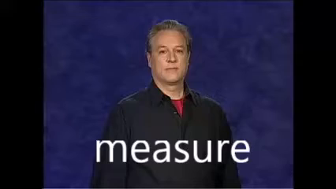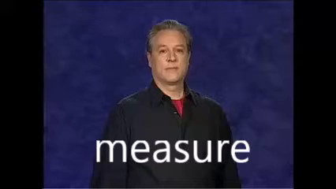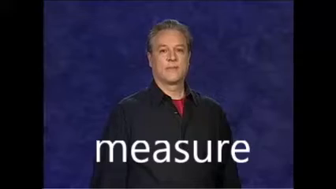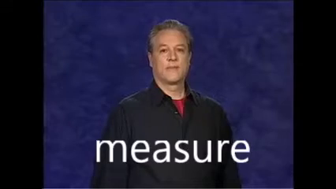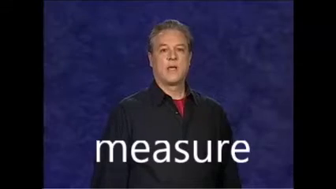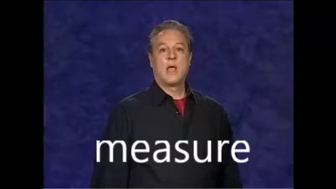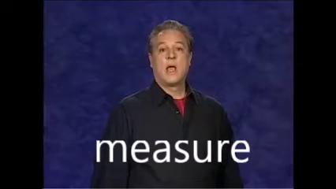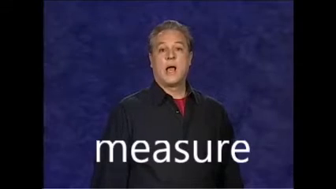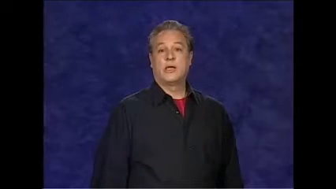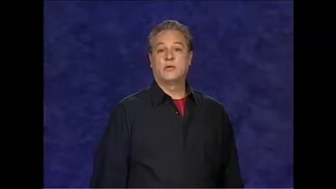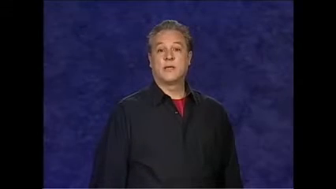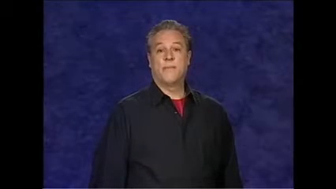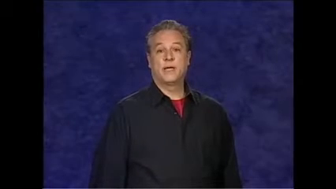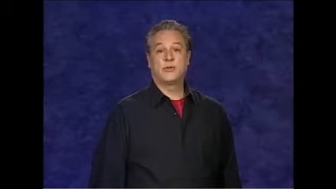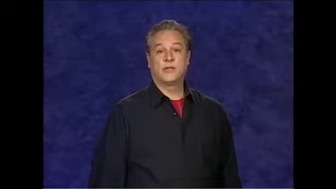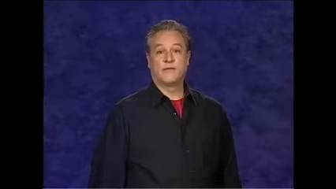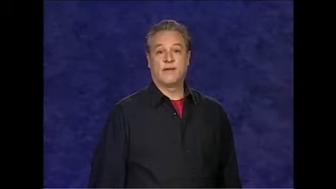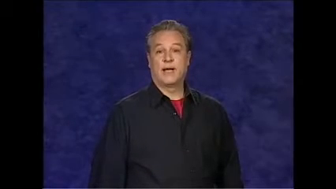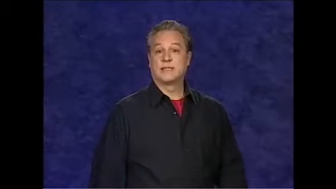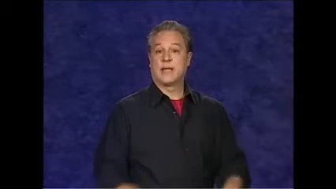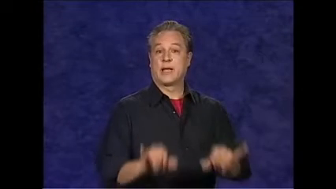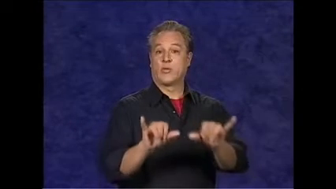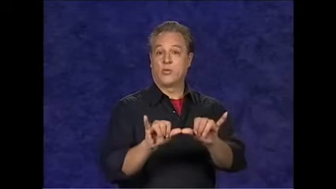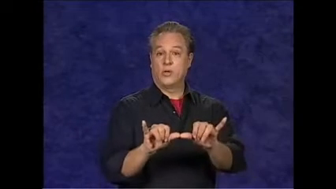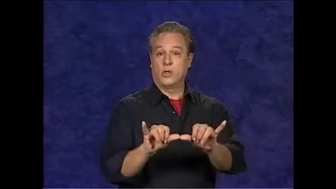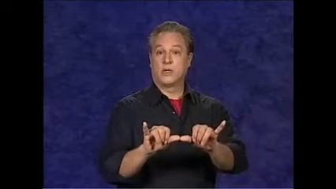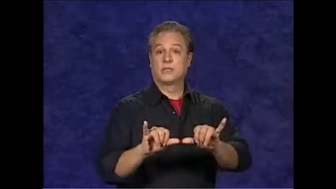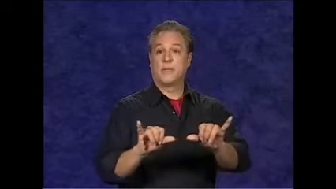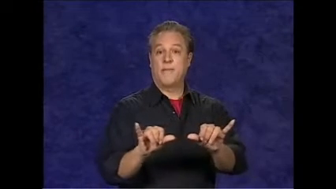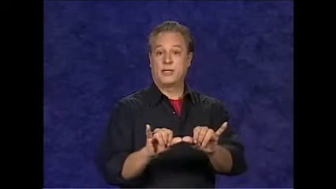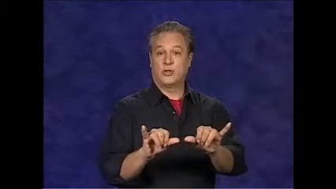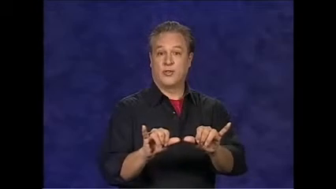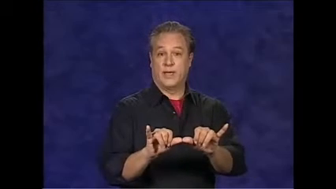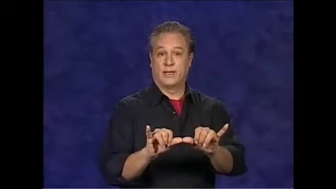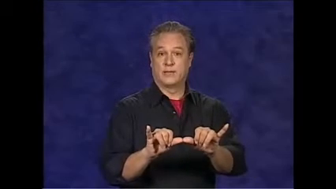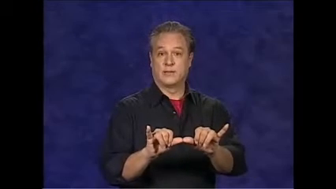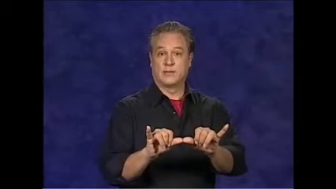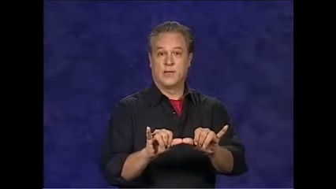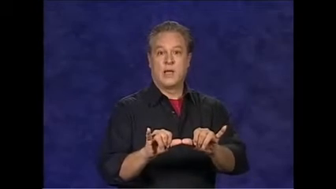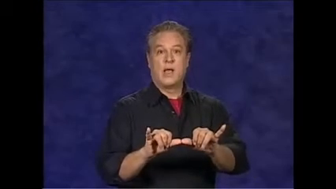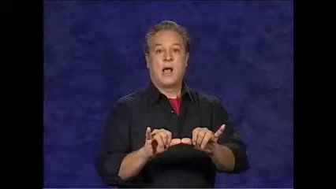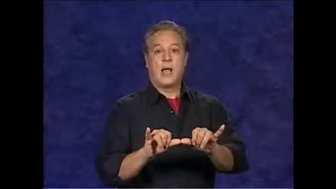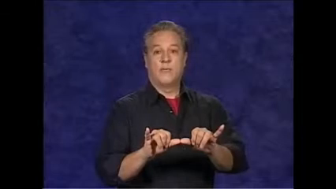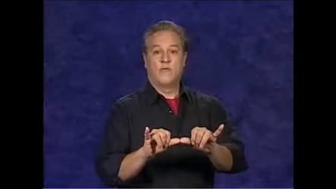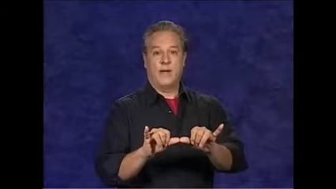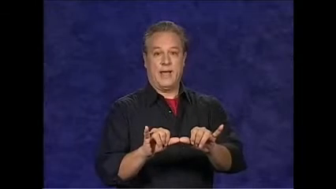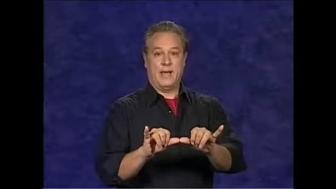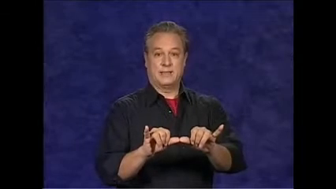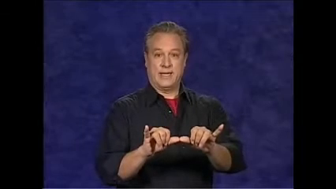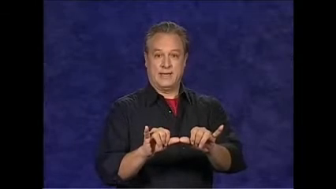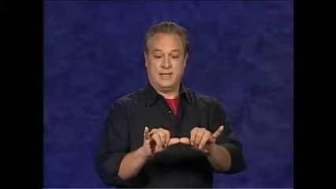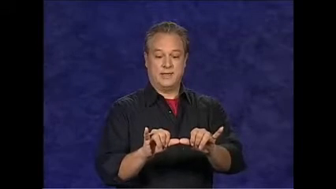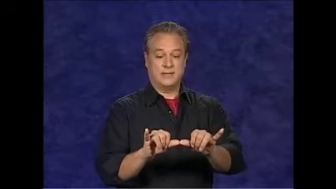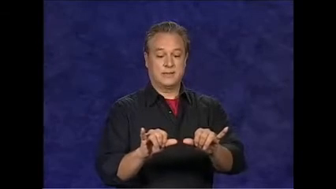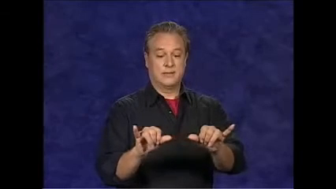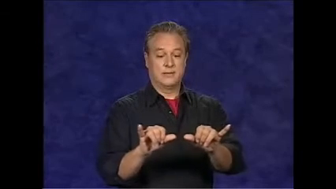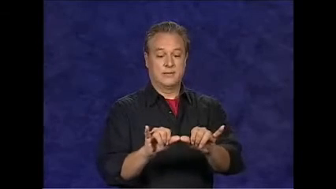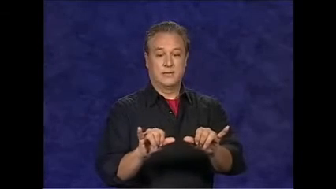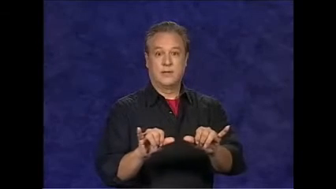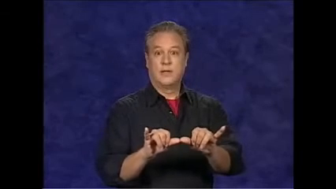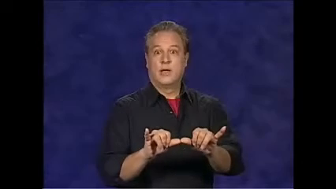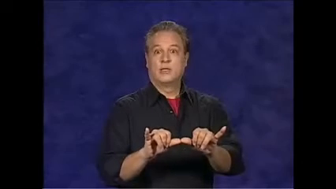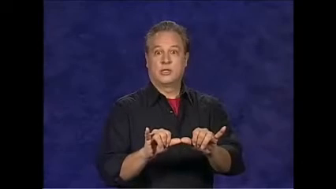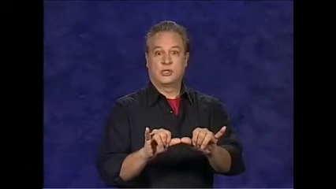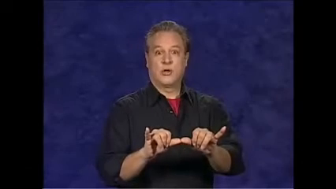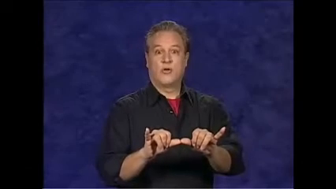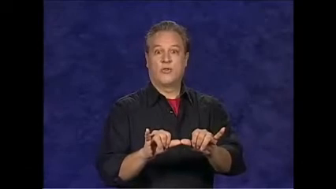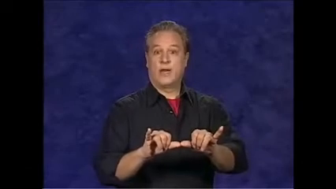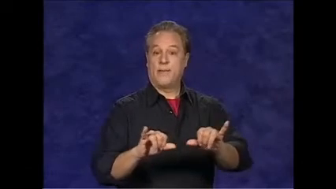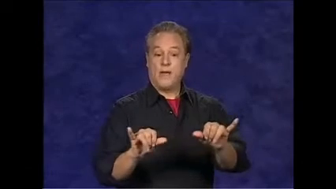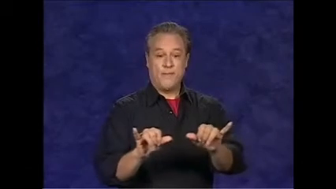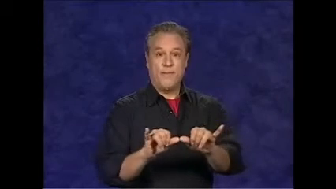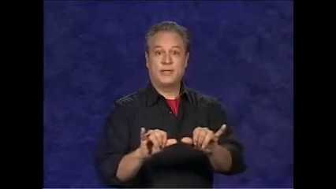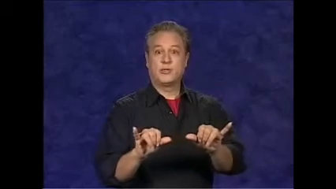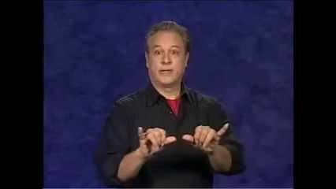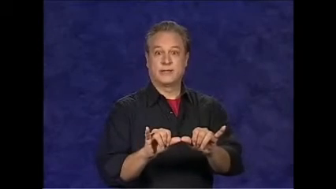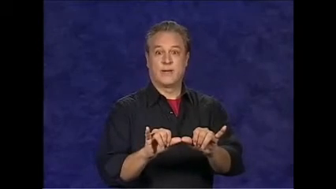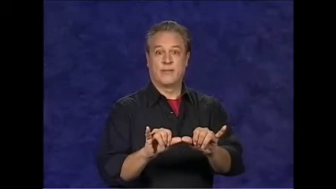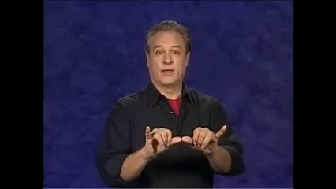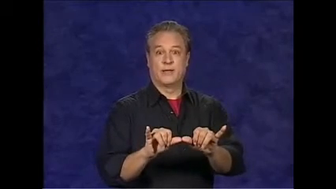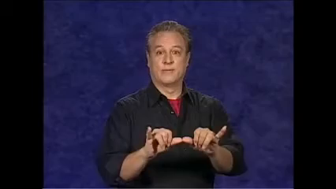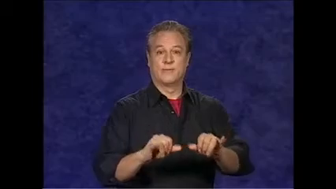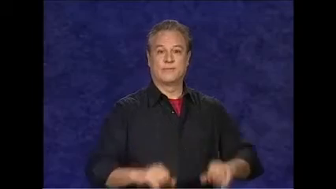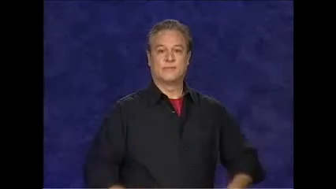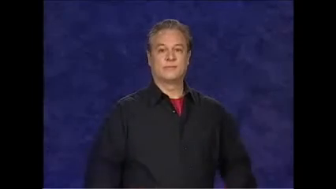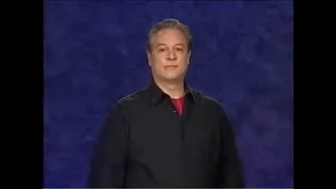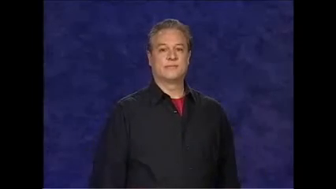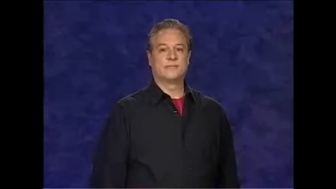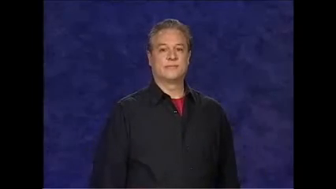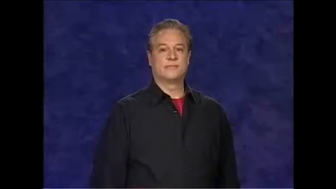Measure